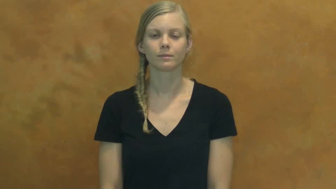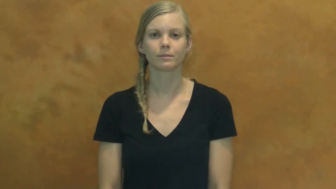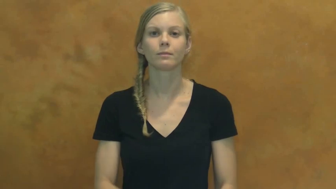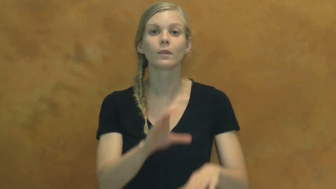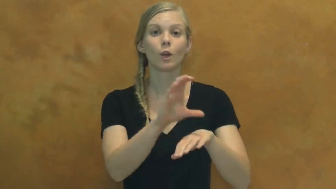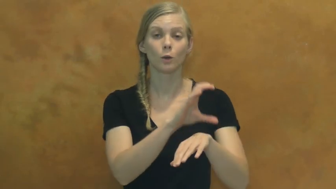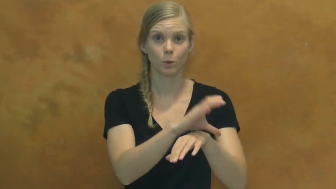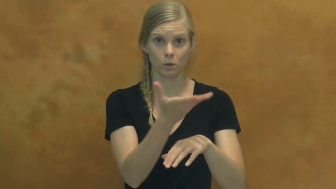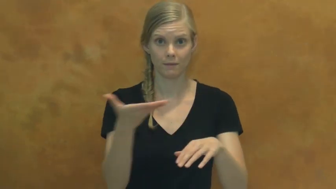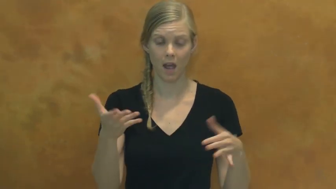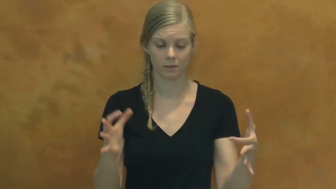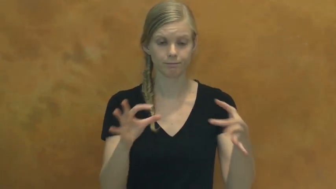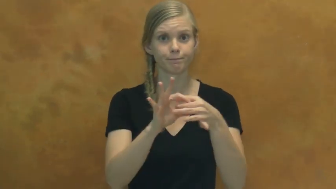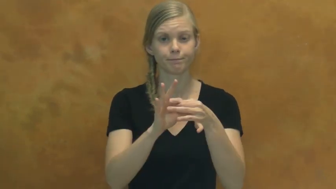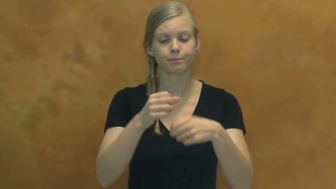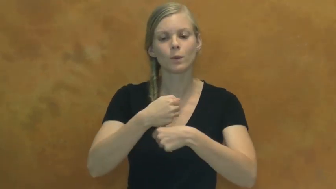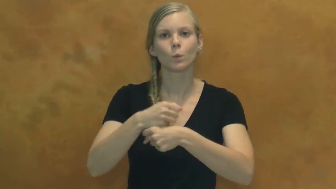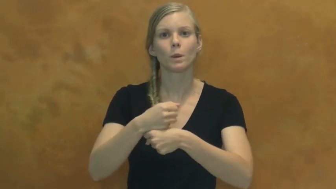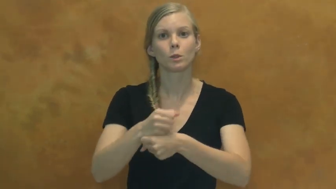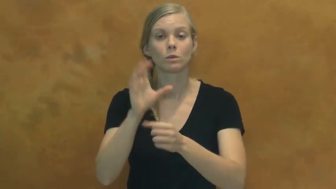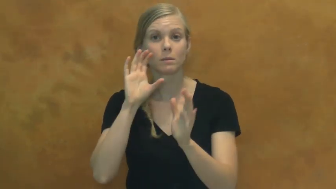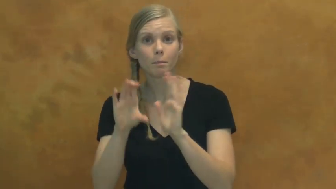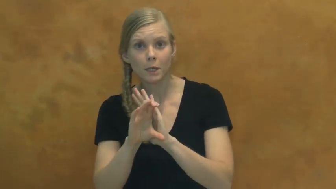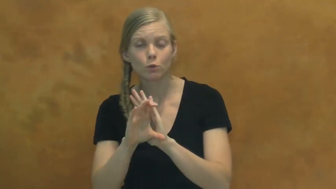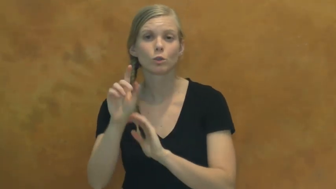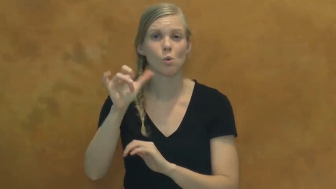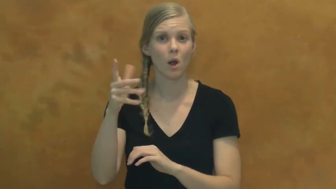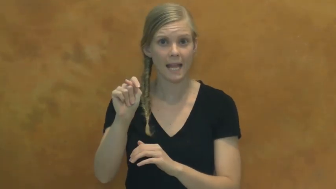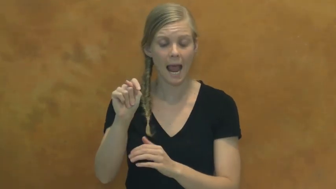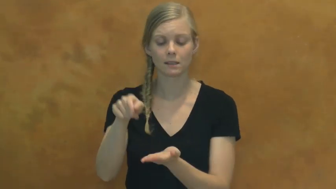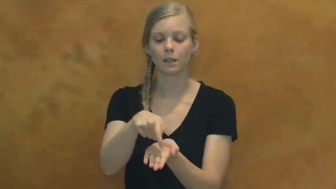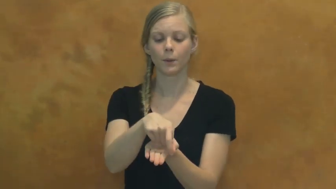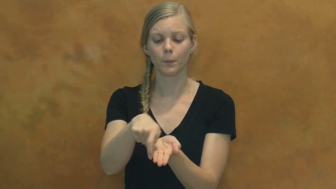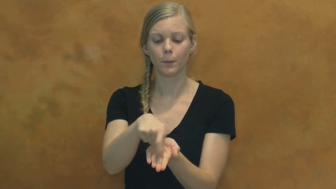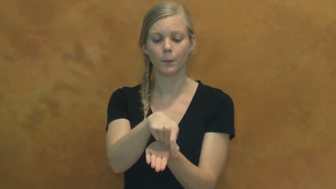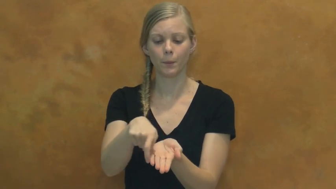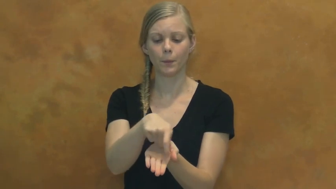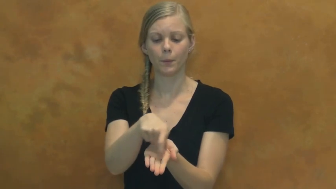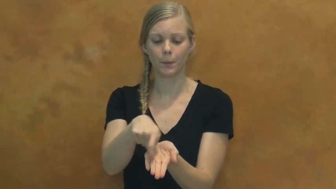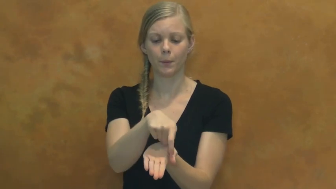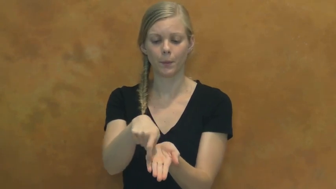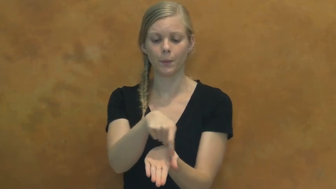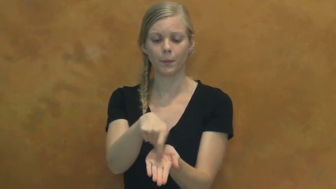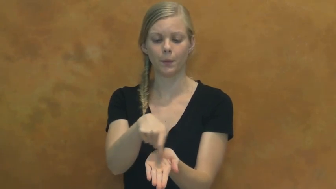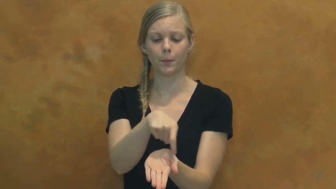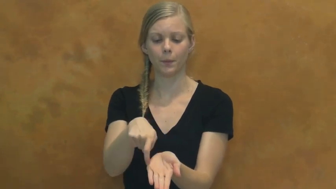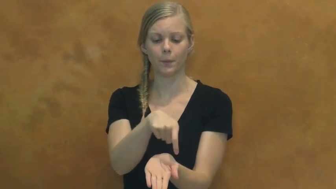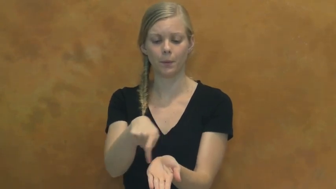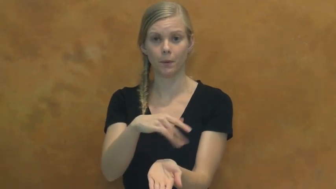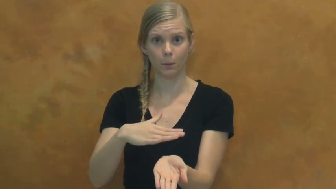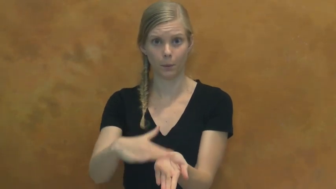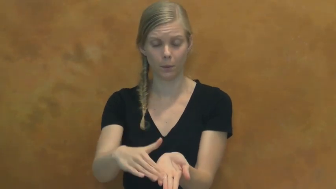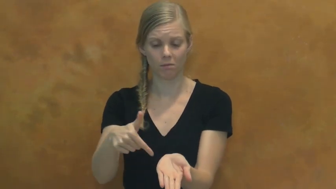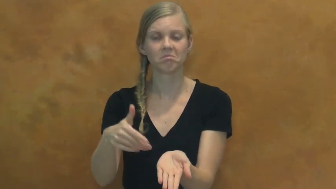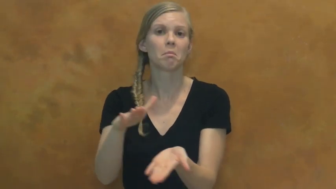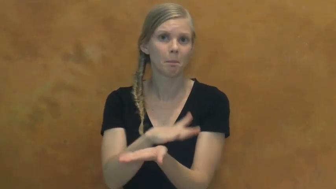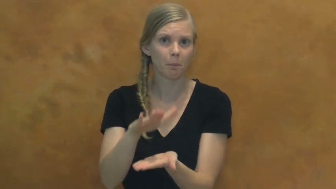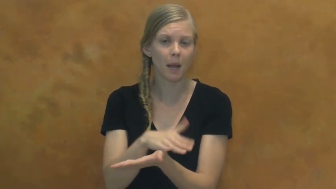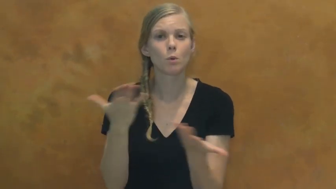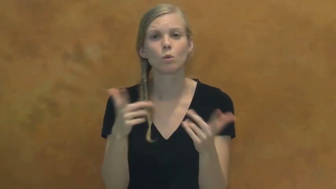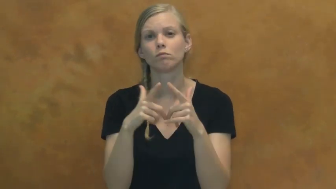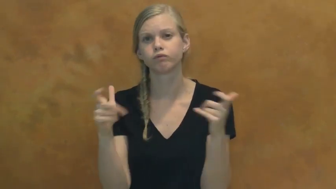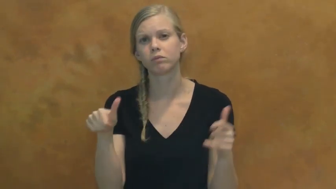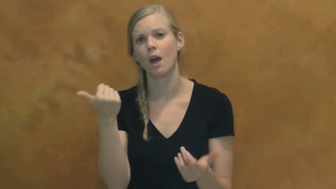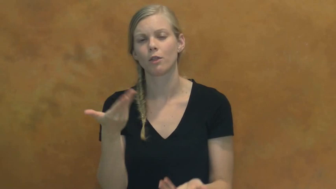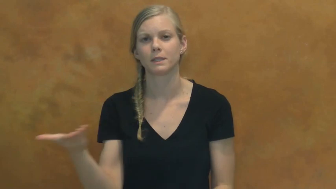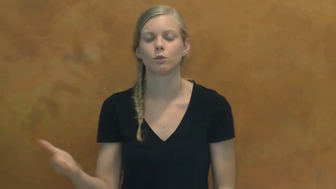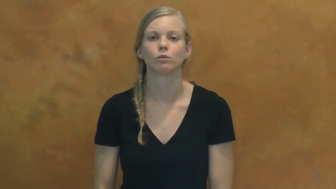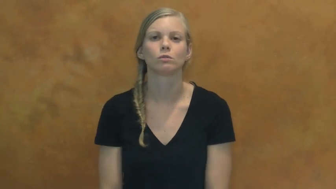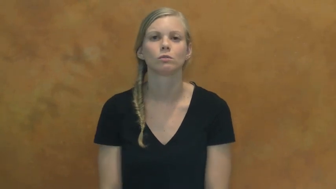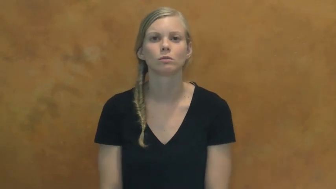printer